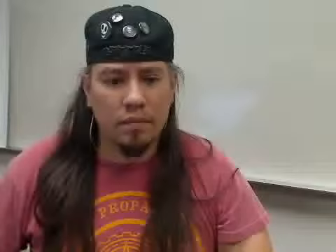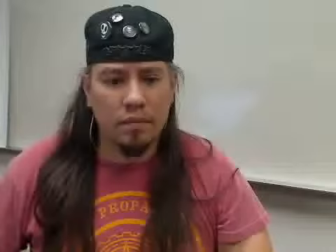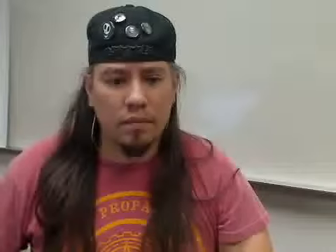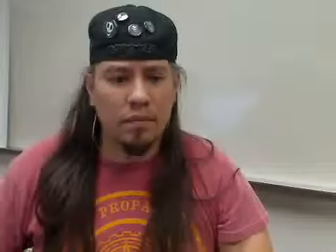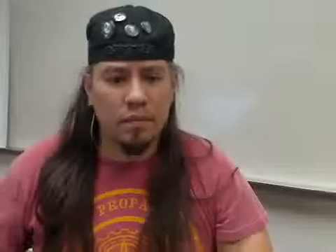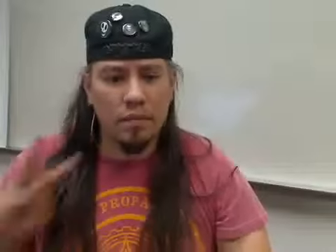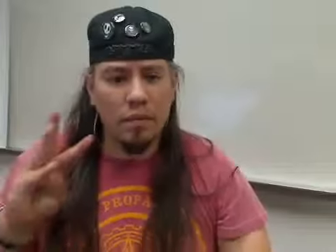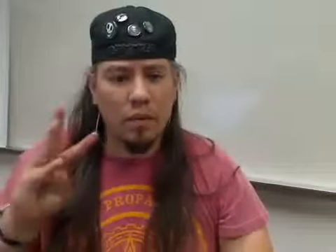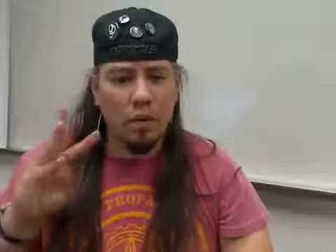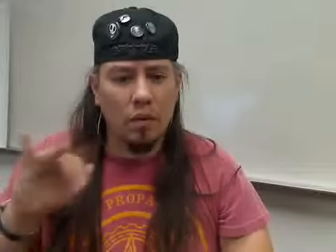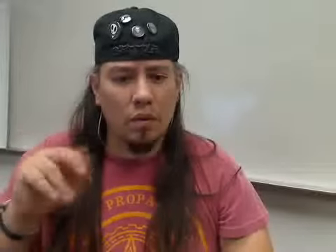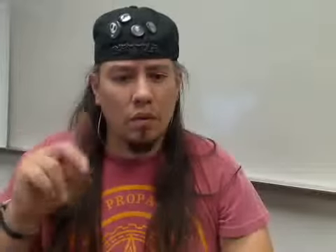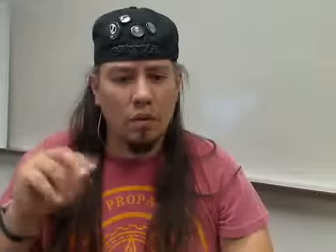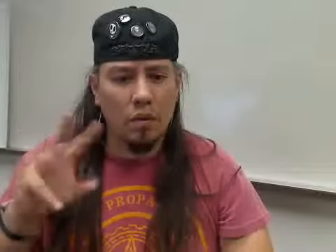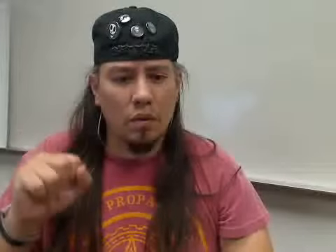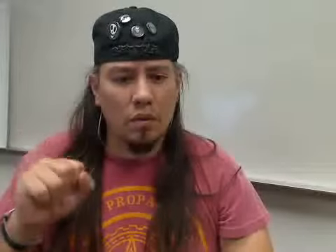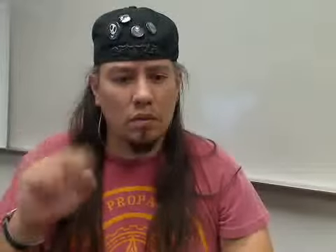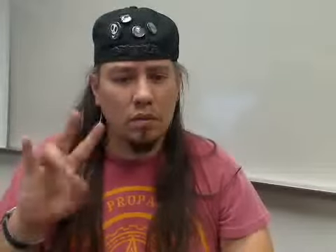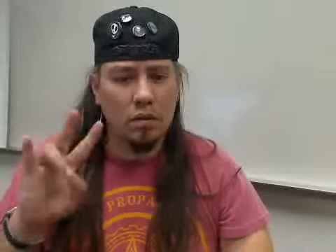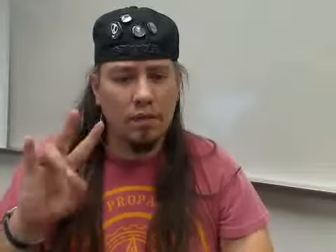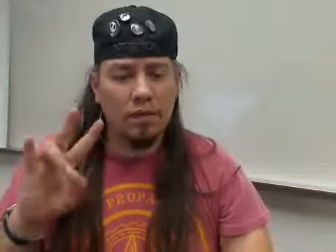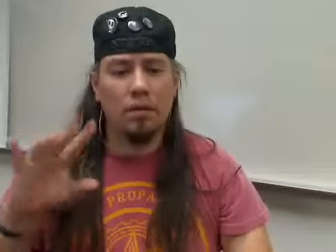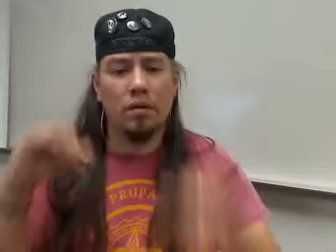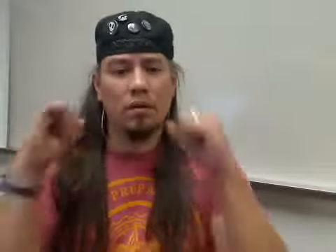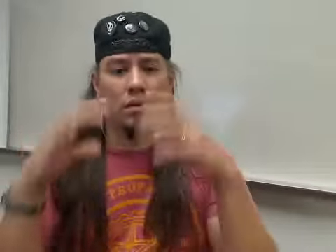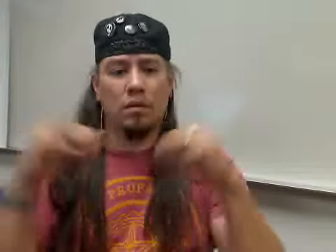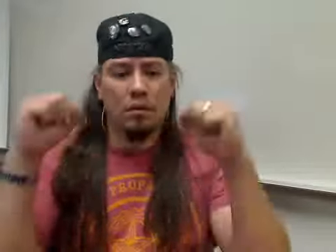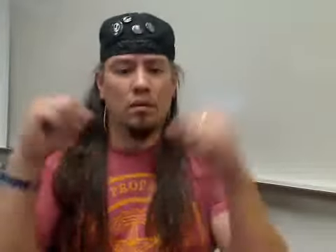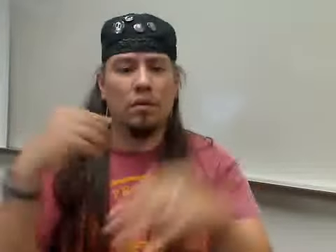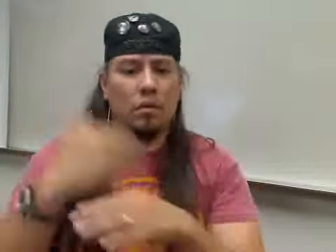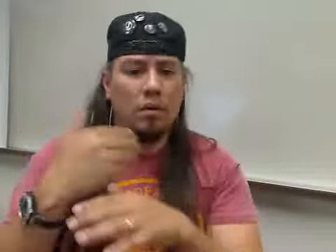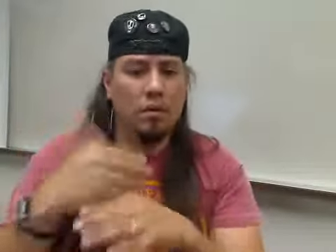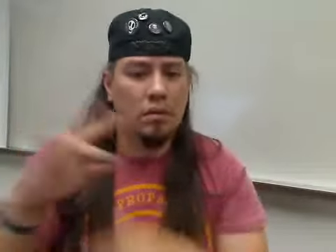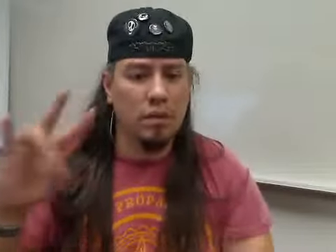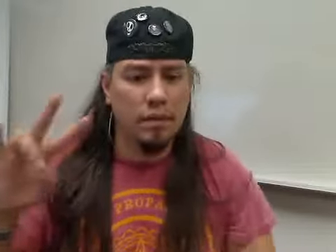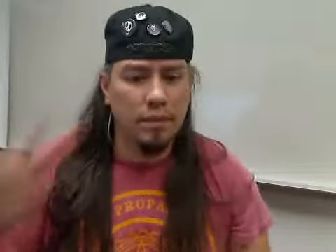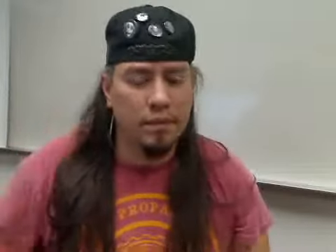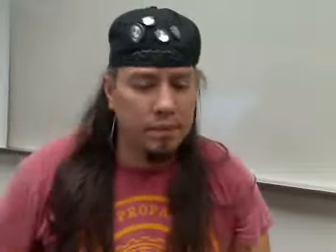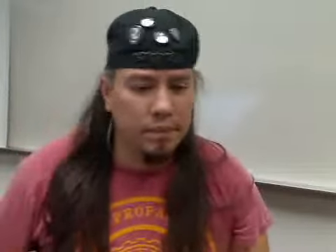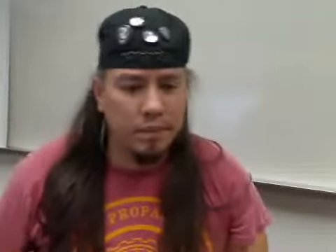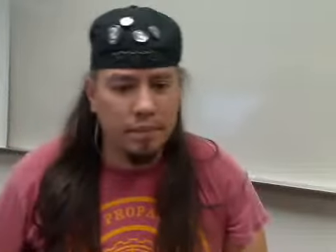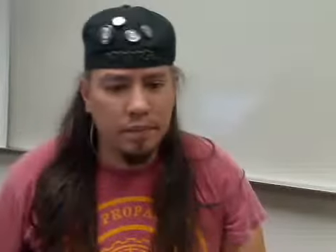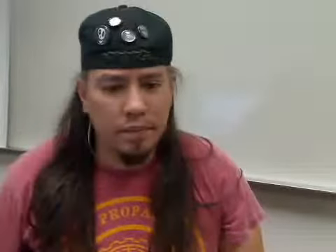Windows 7